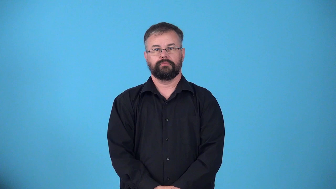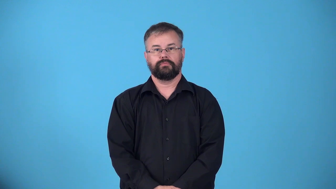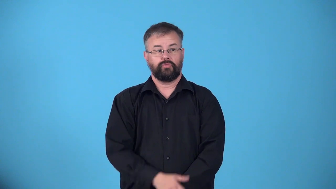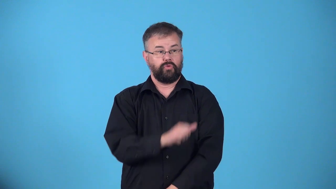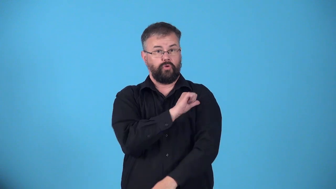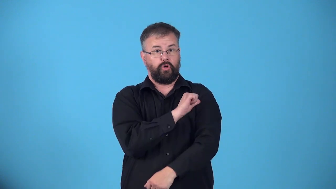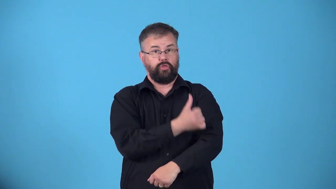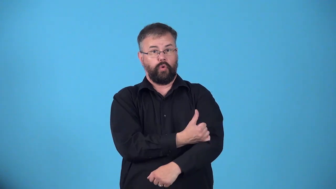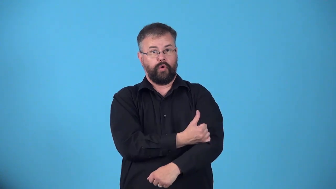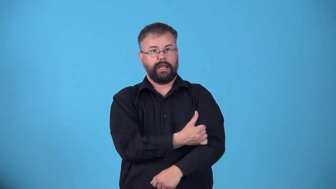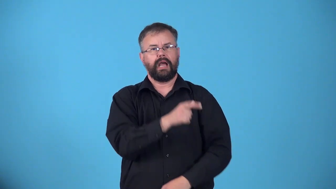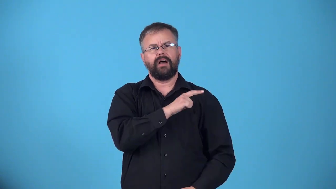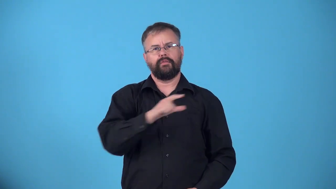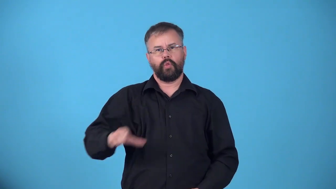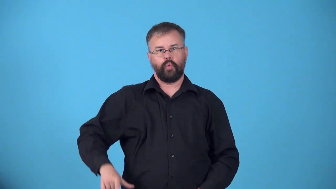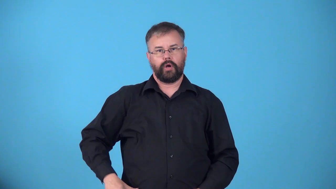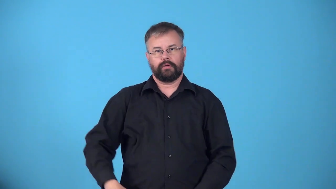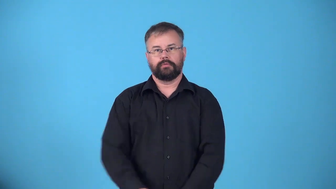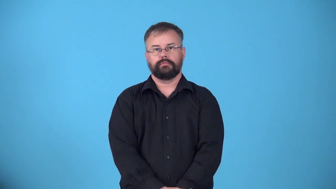lordship